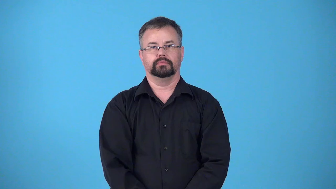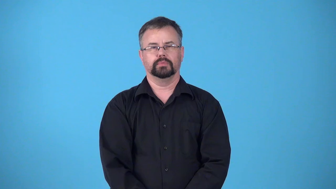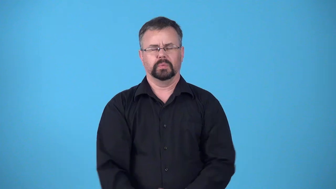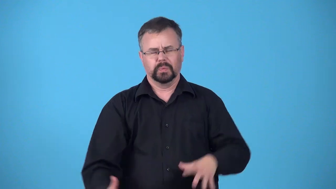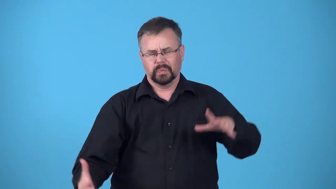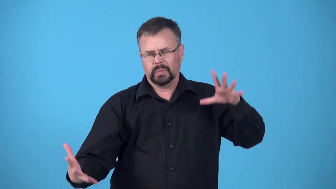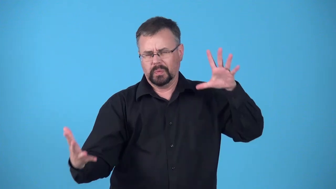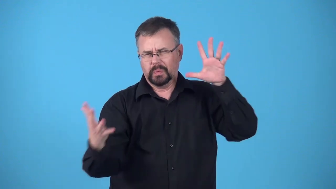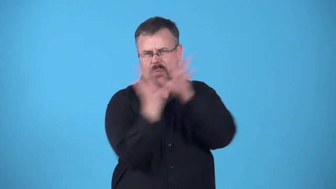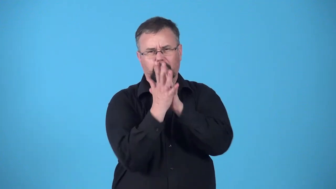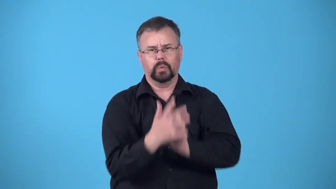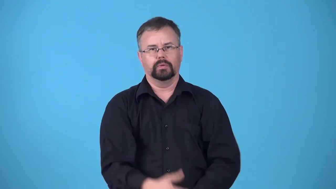clash,conflict